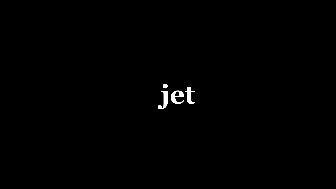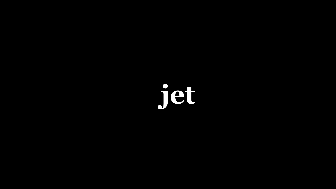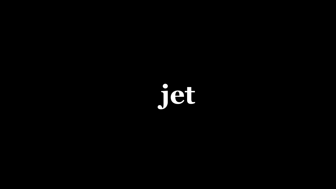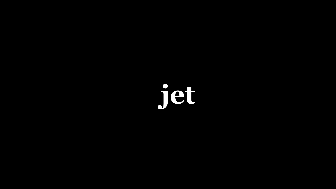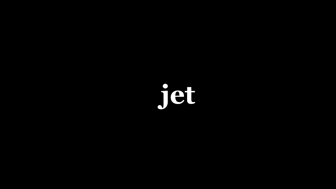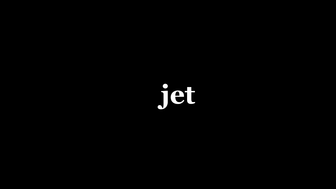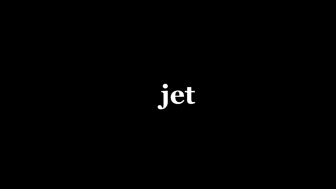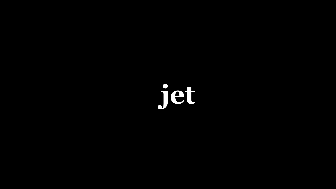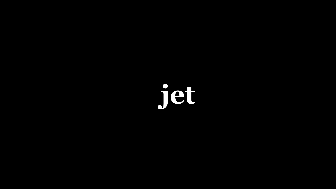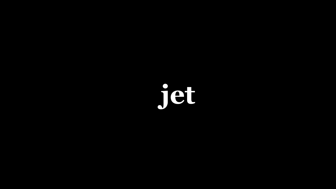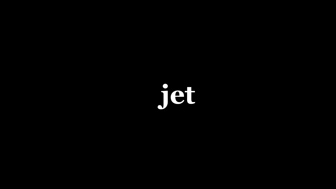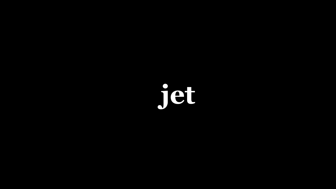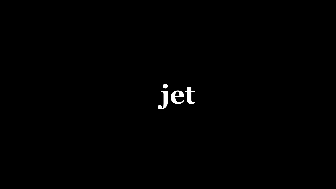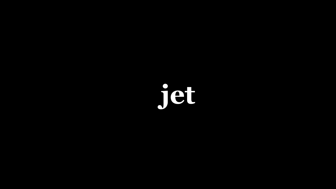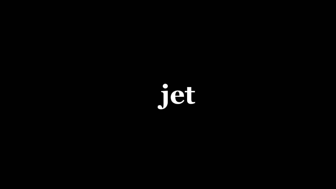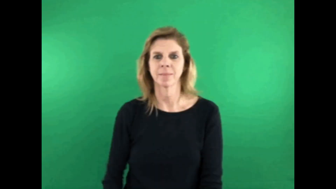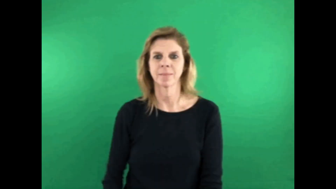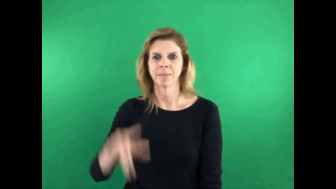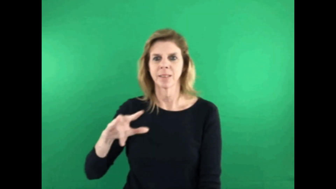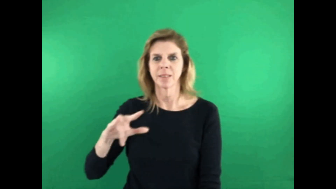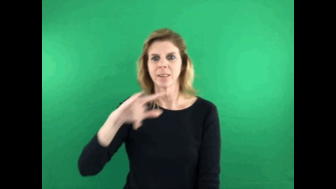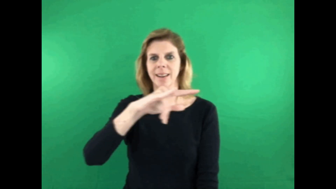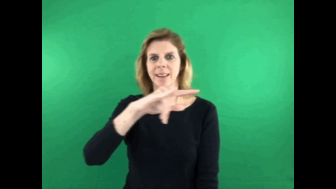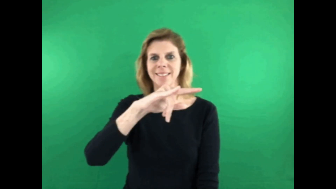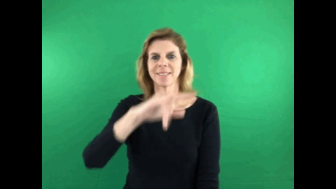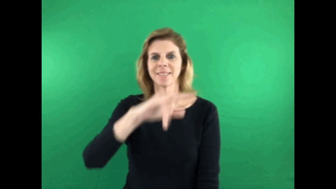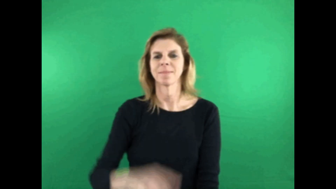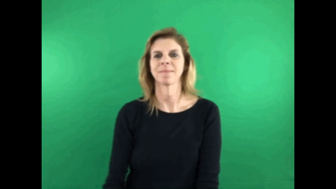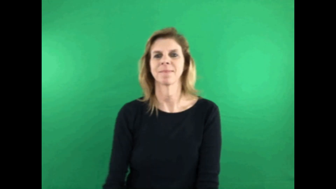Jet